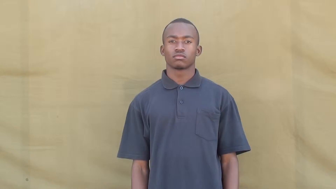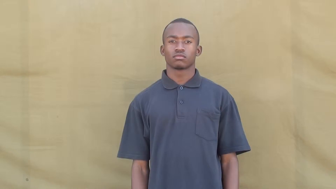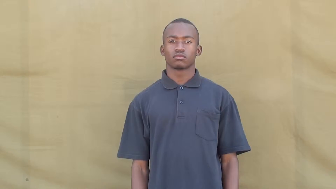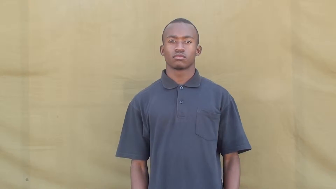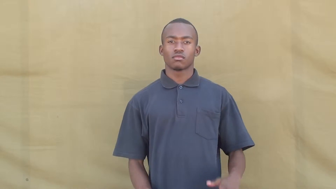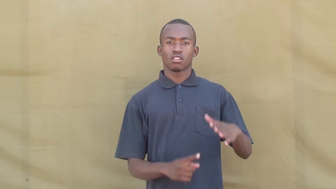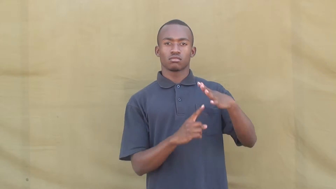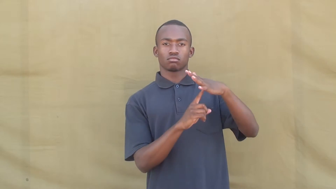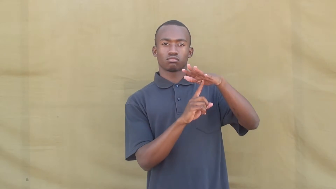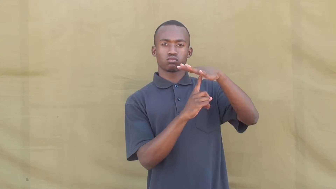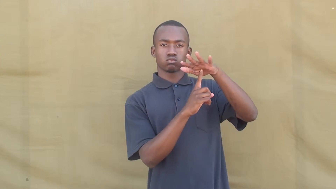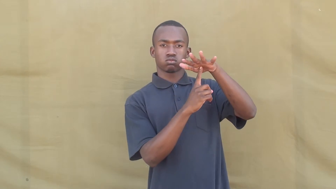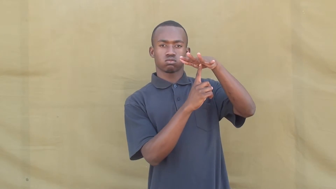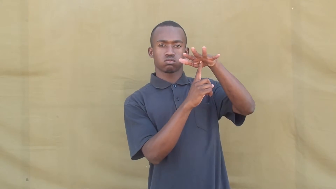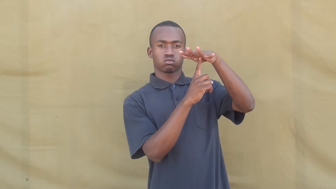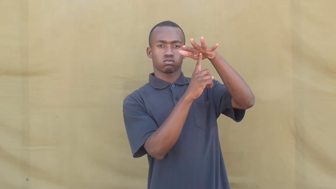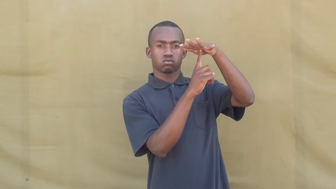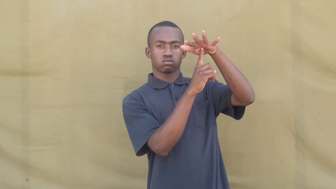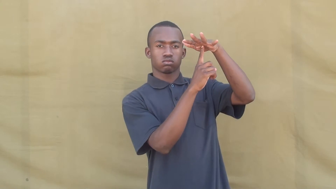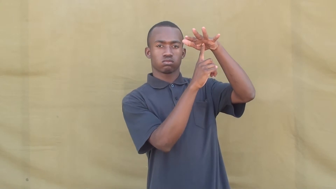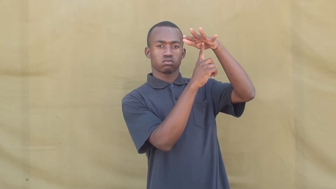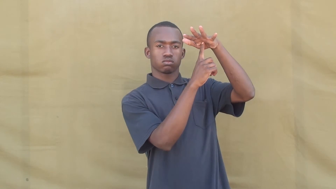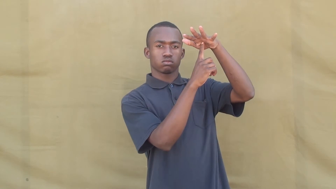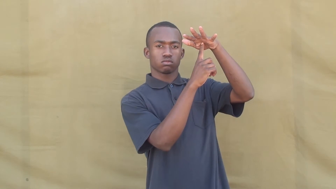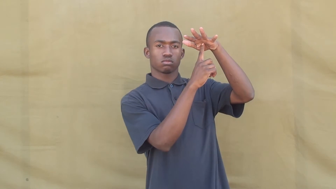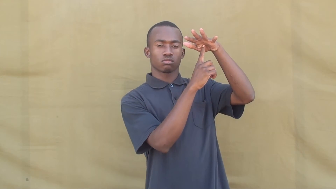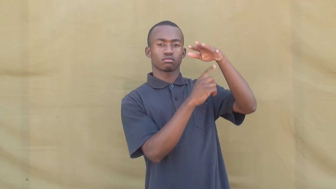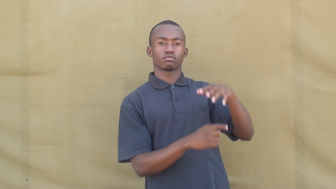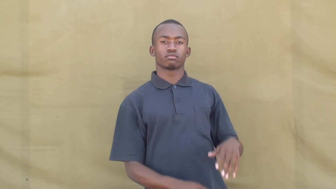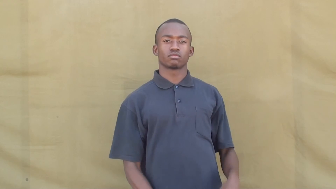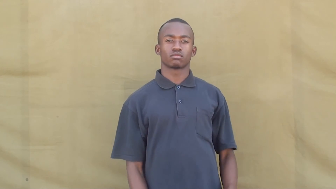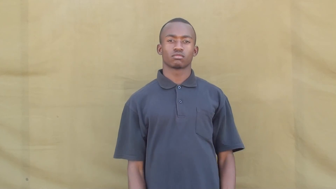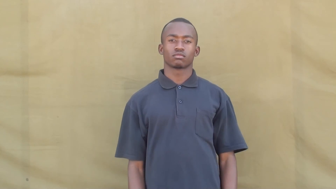helcopter